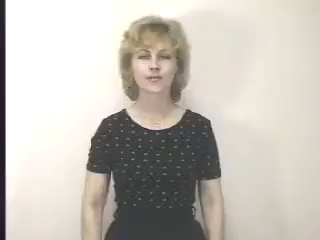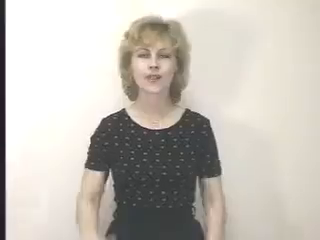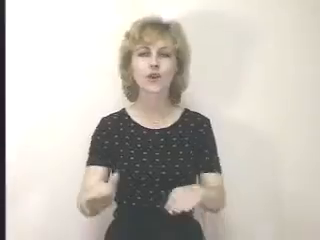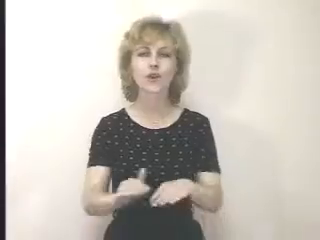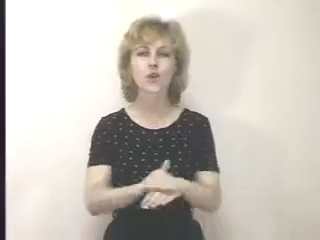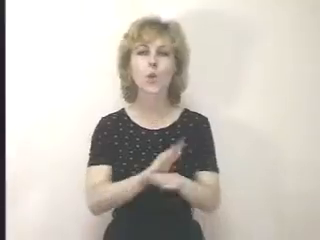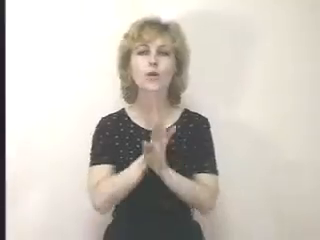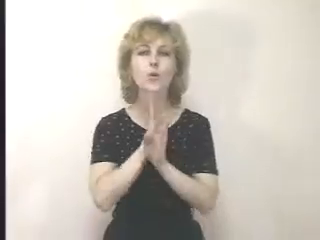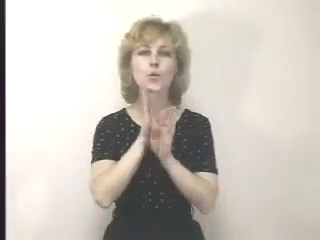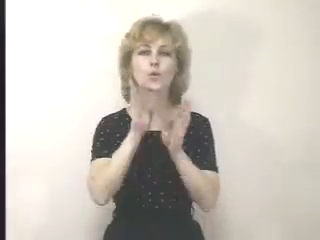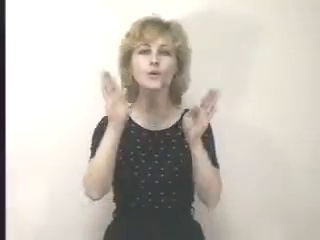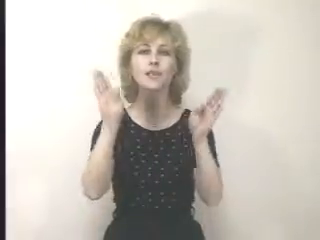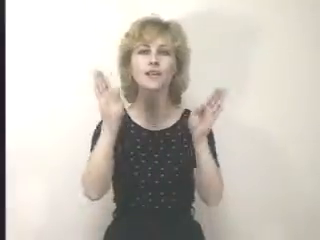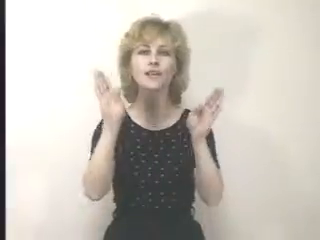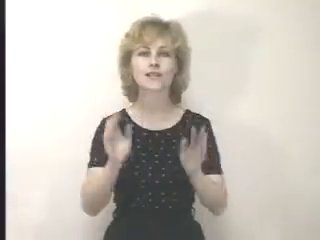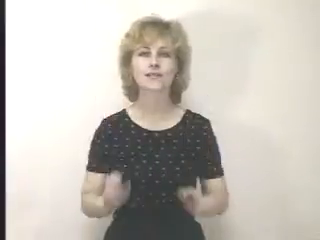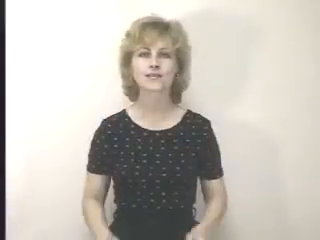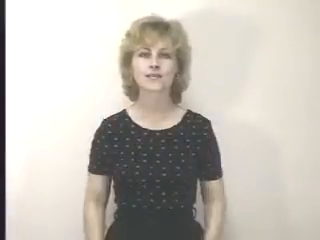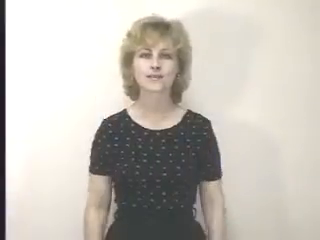good morning